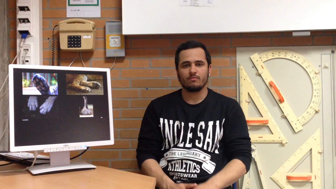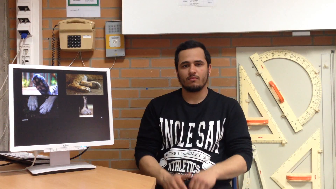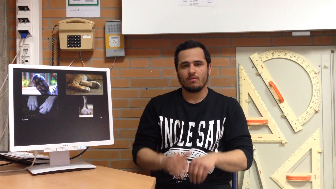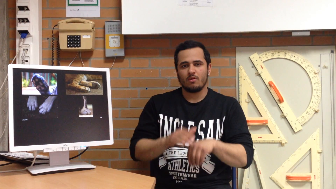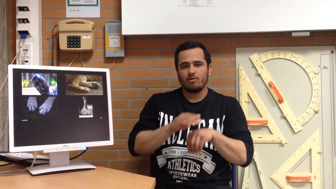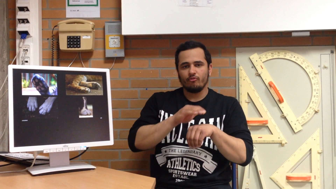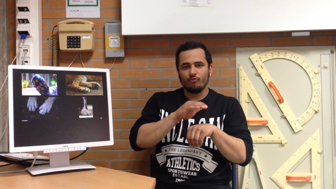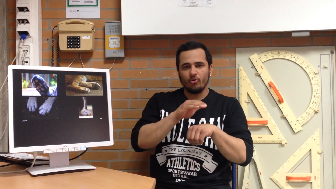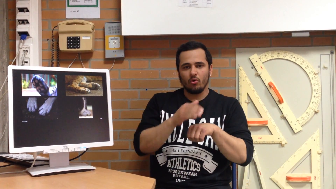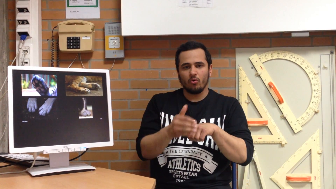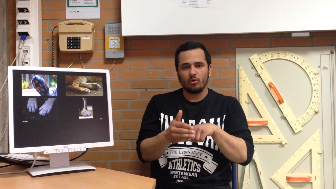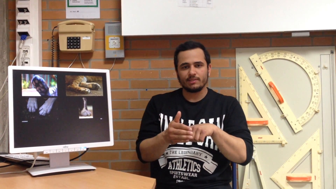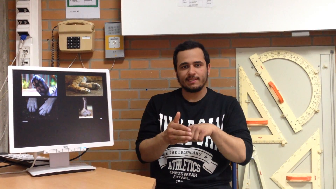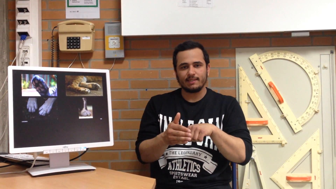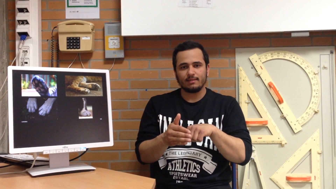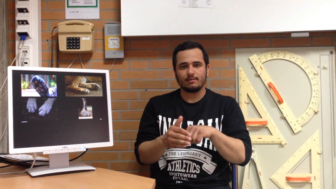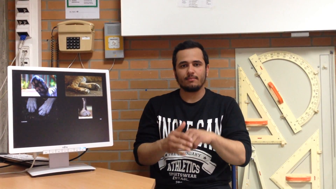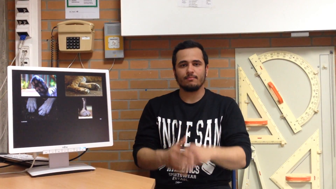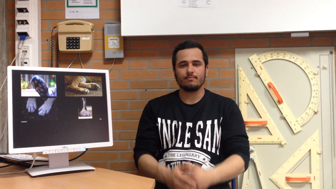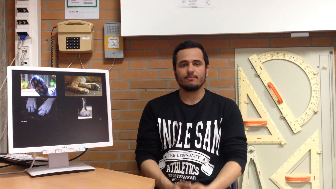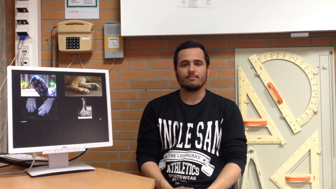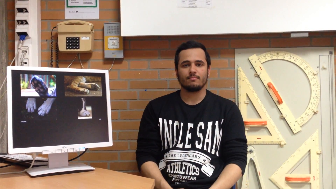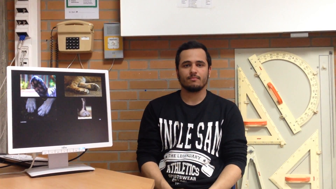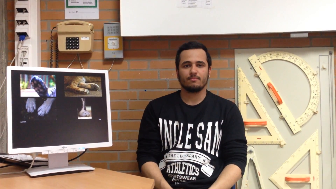paw